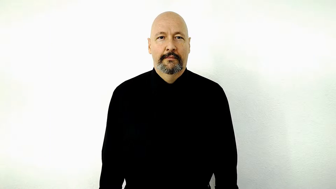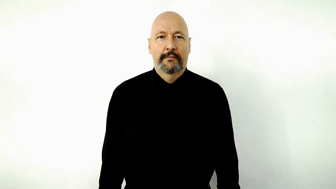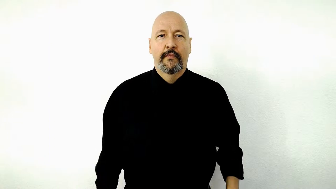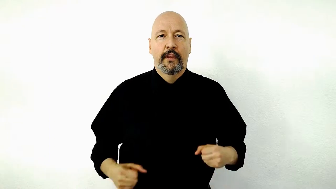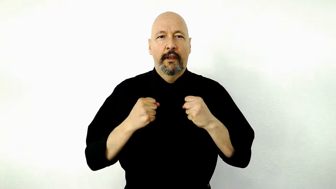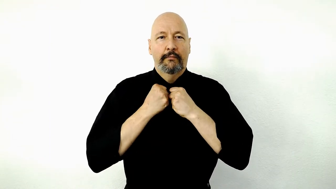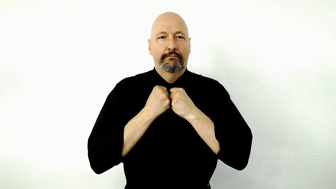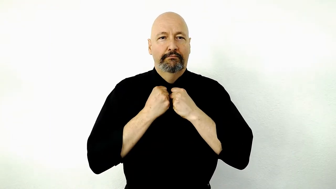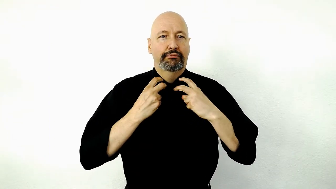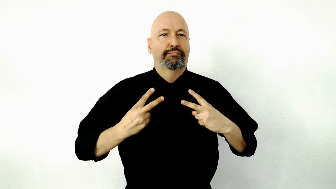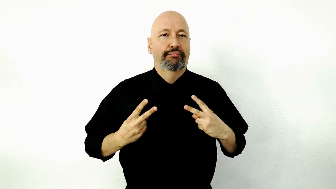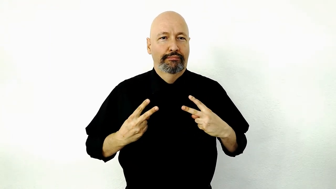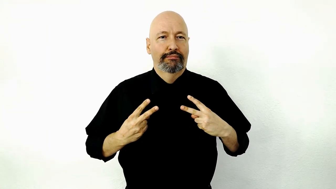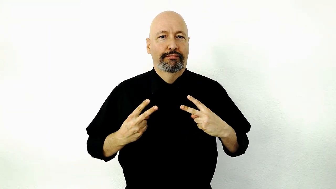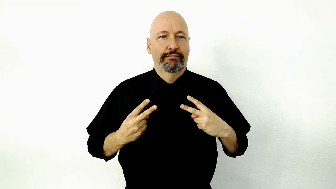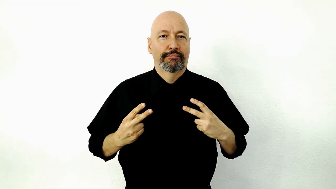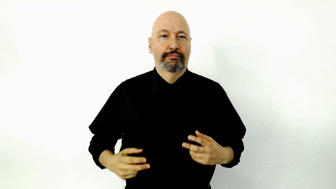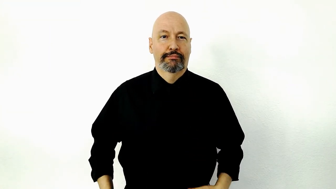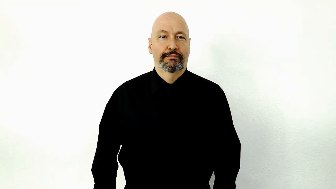large-bow-on-shirt-[tie-bow-version]